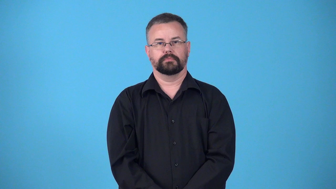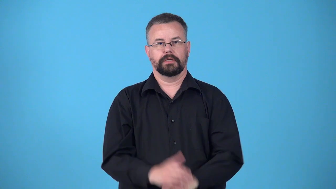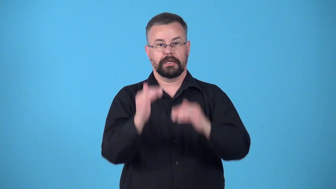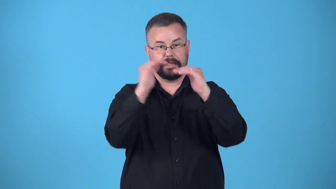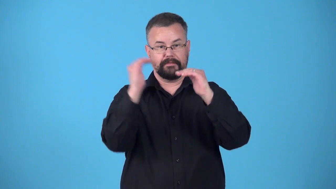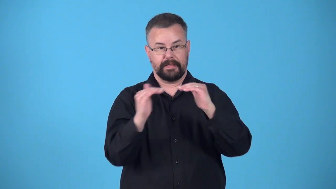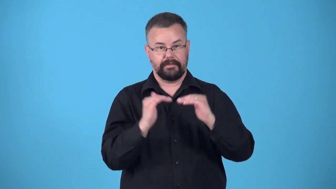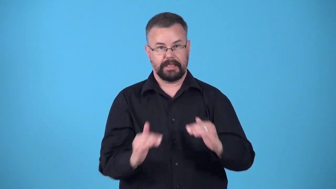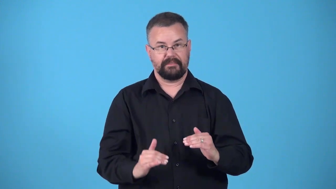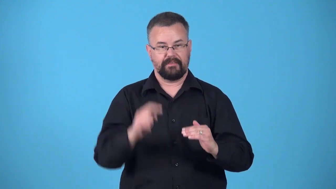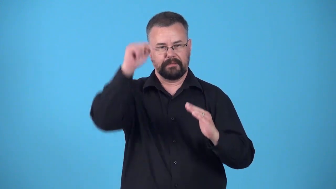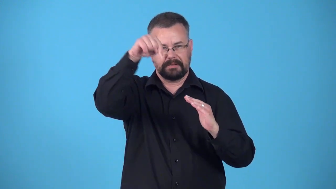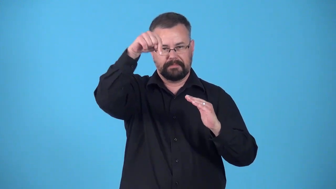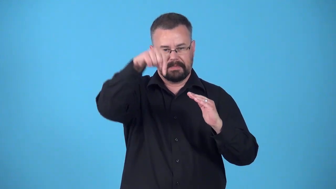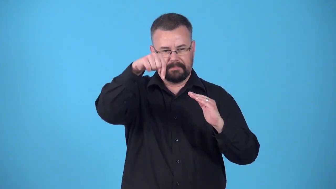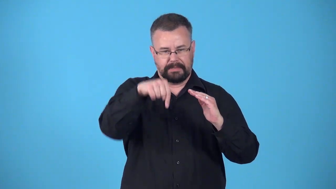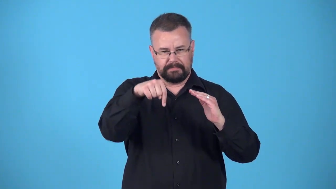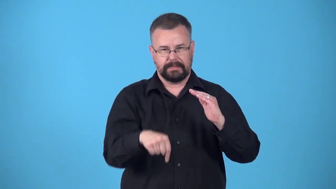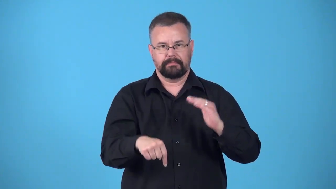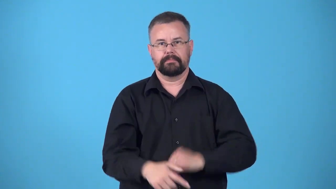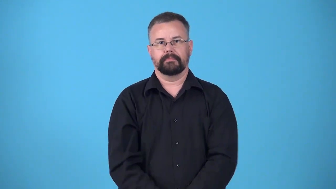deep